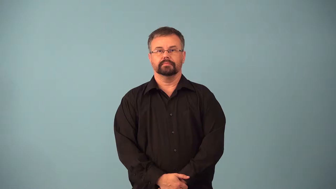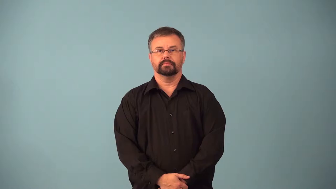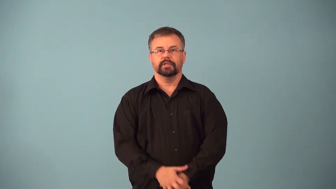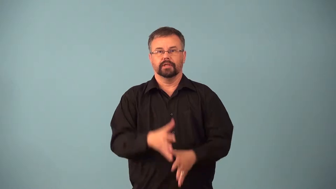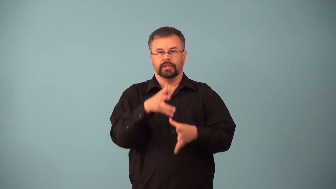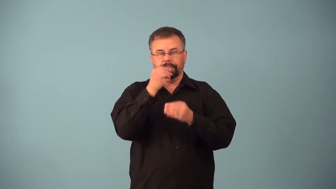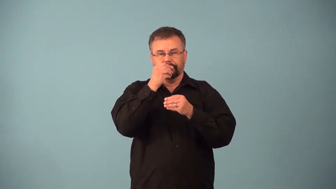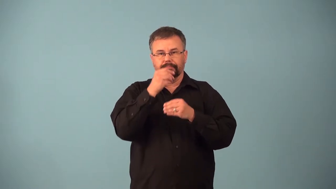airtight,hermetic